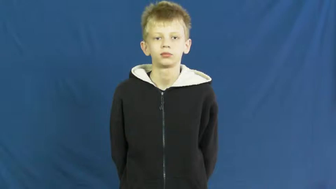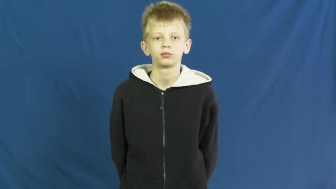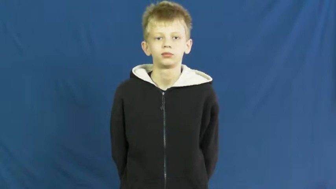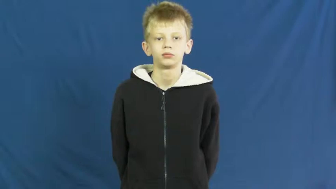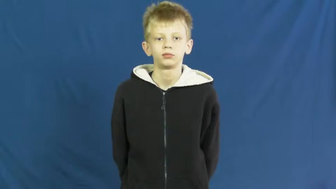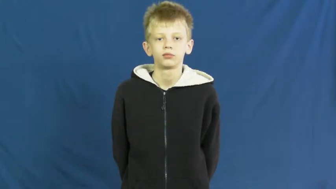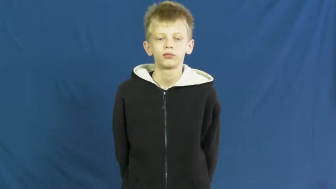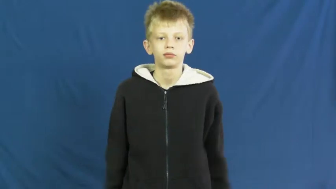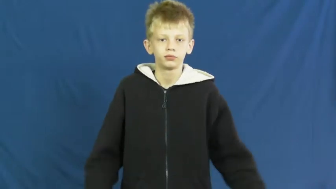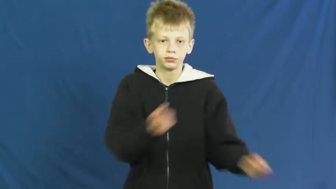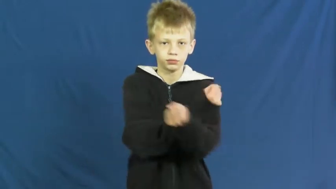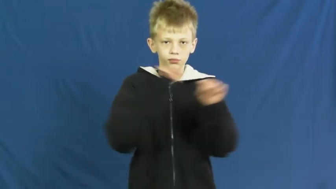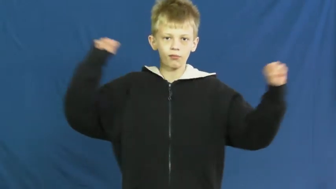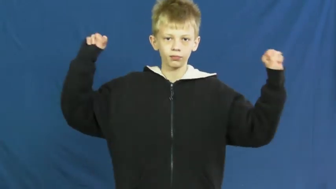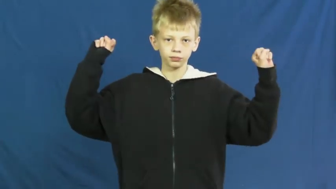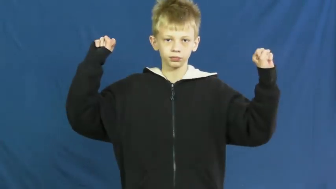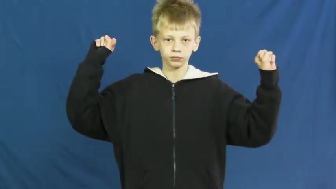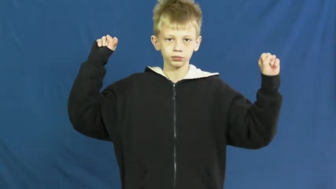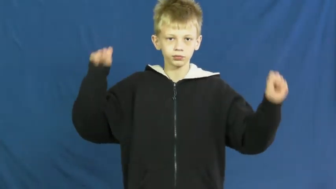free,liberate,unharness,lib,loose,lordless,masterless